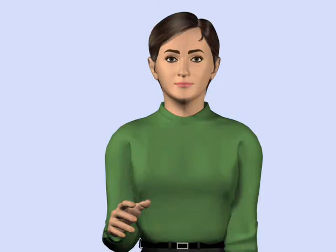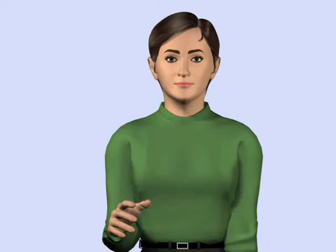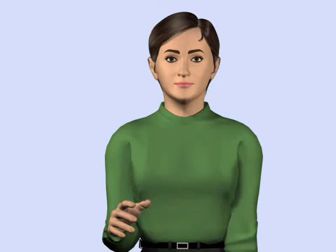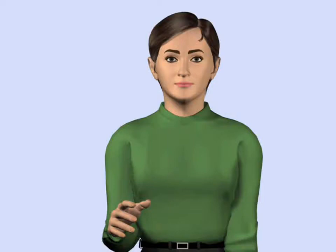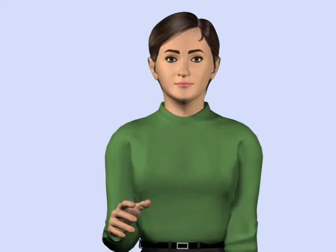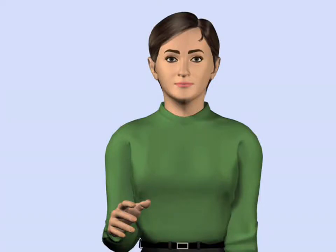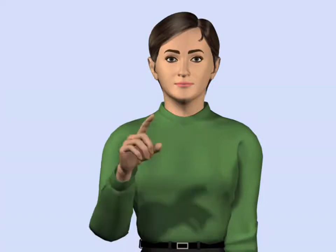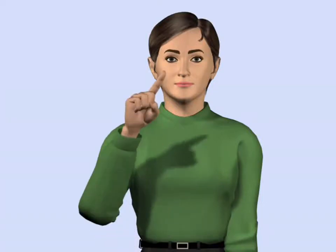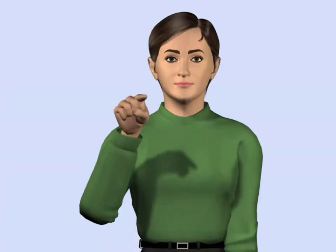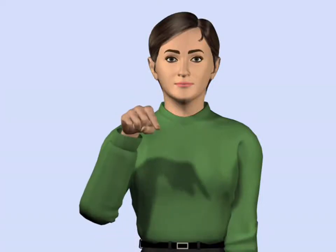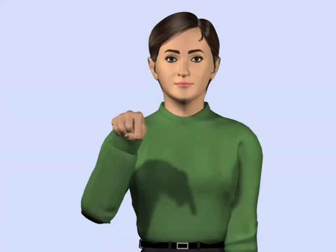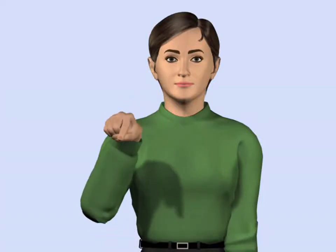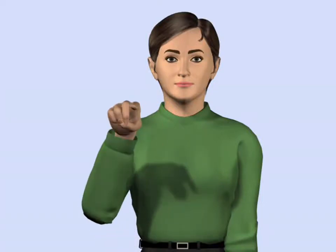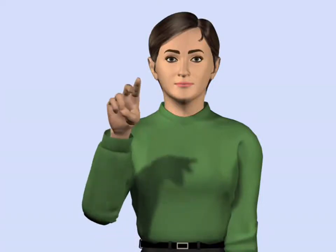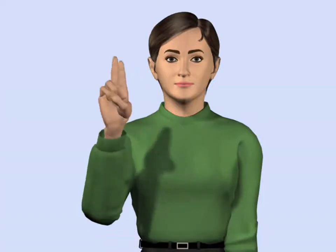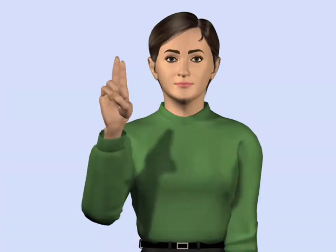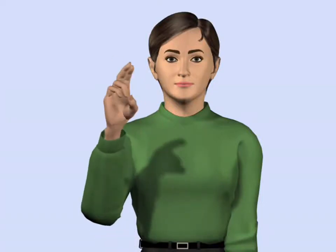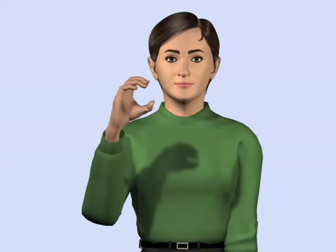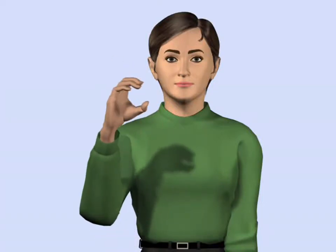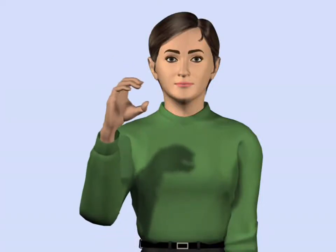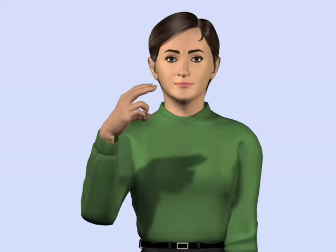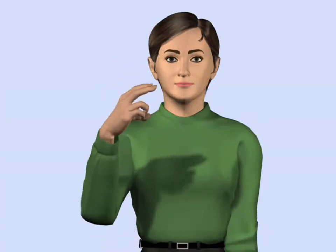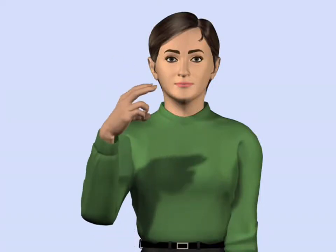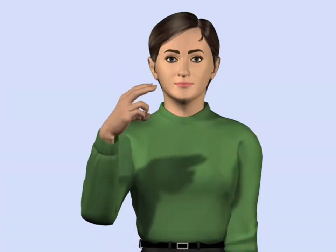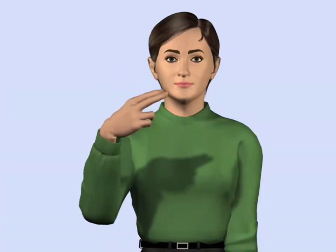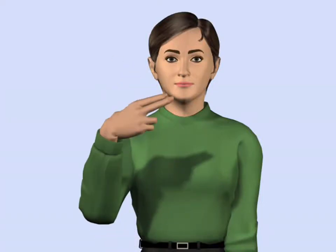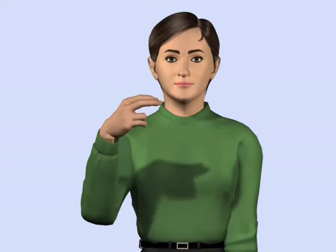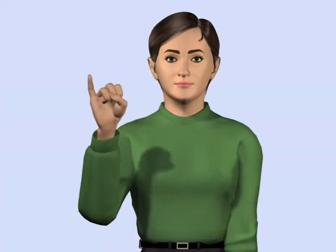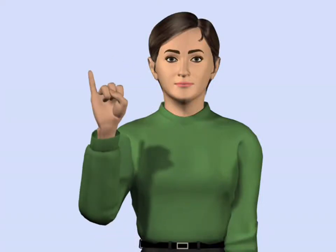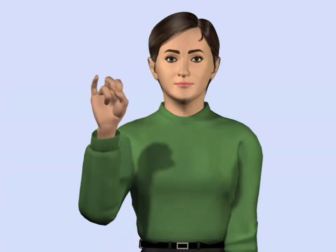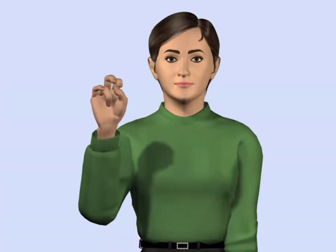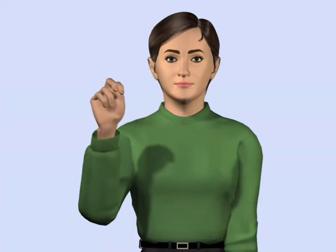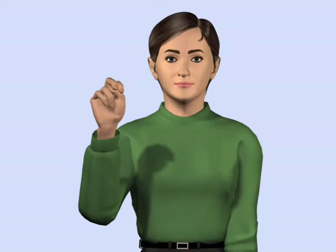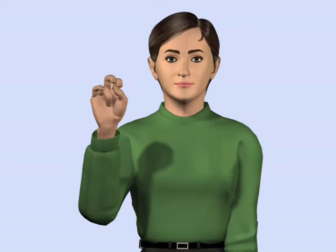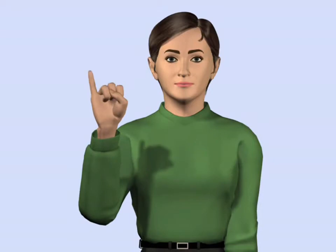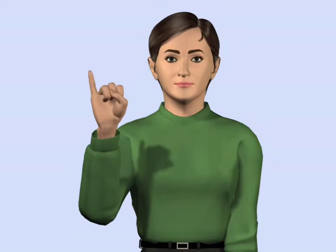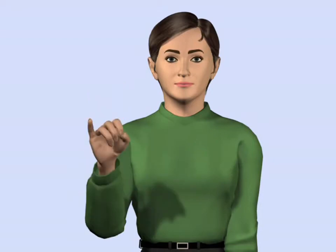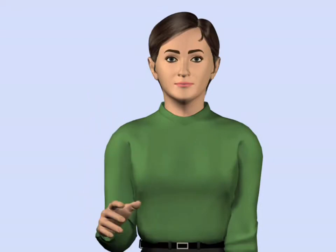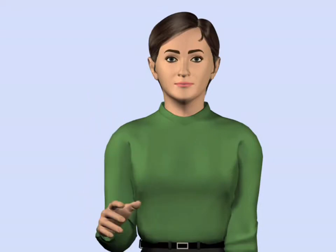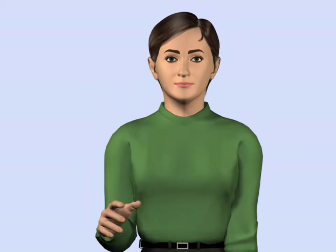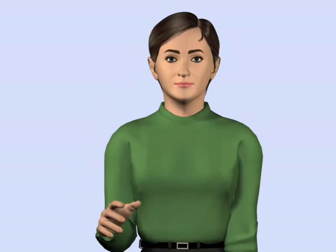zucchini